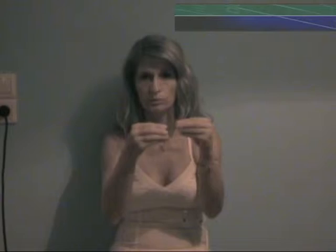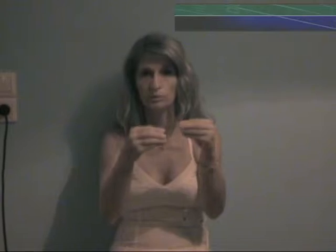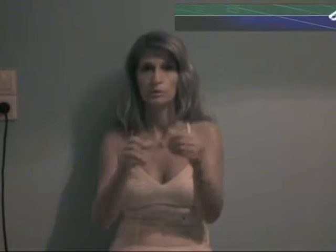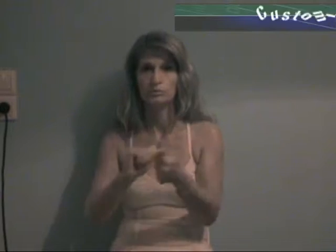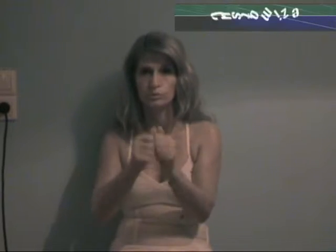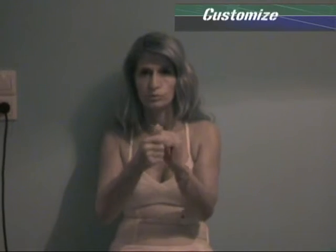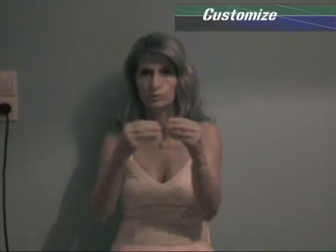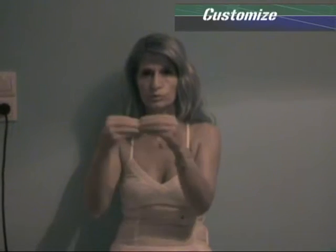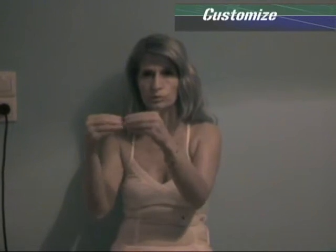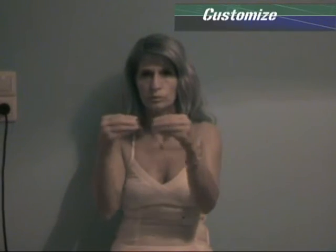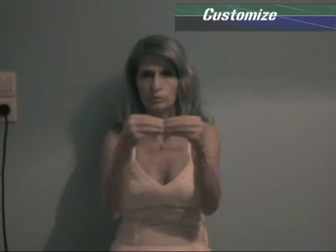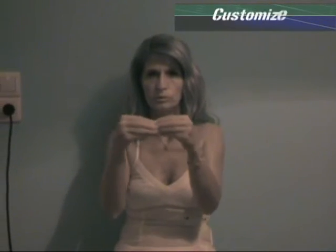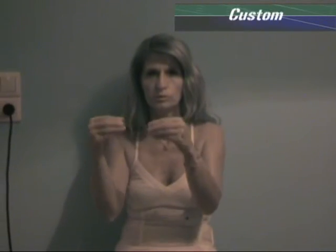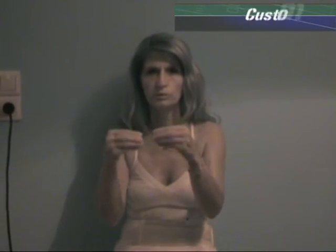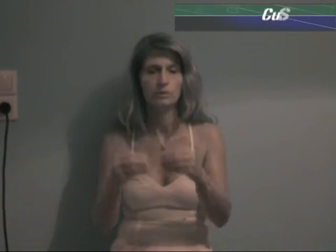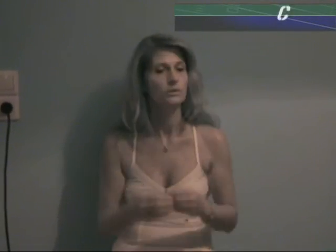Customize